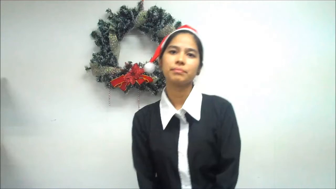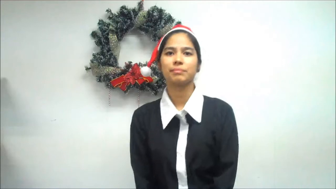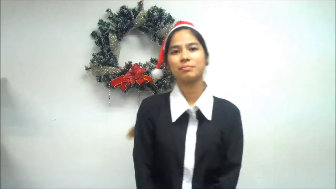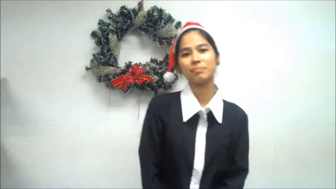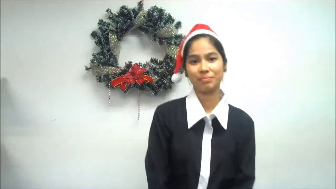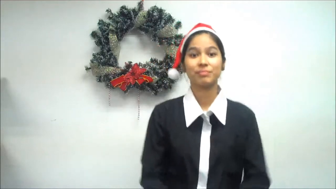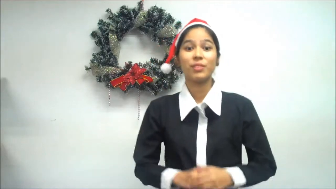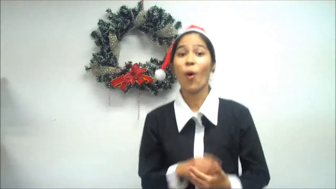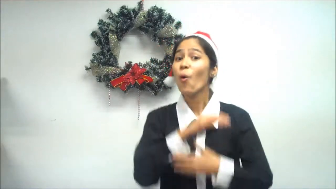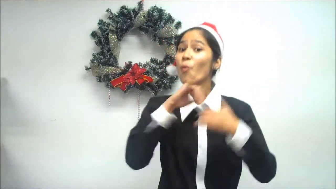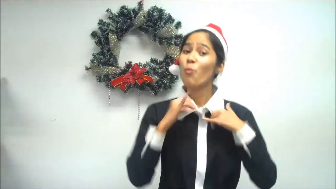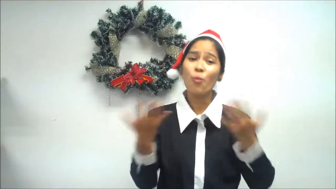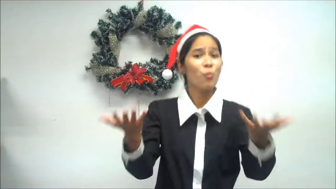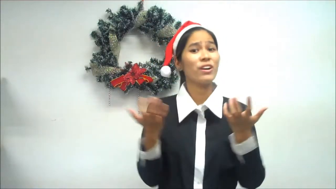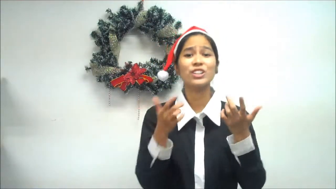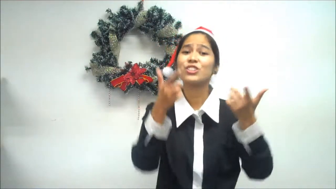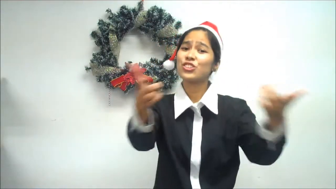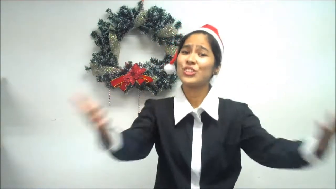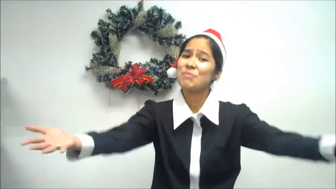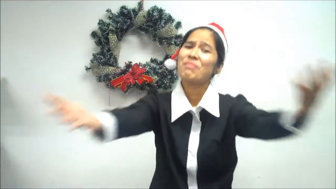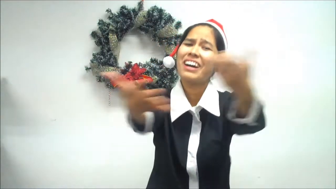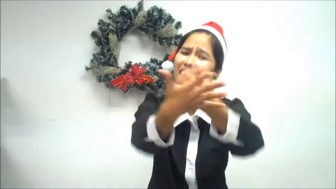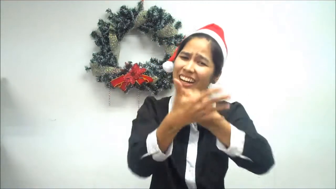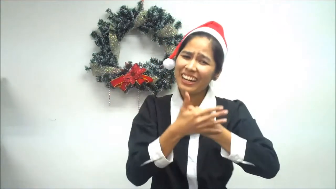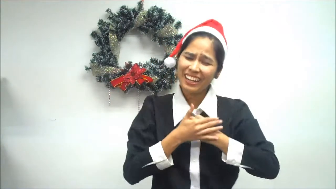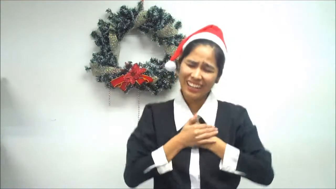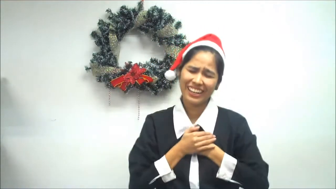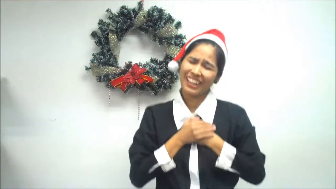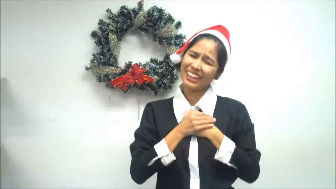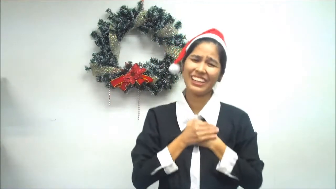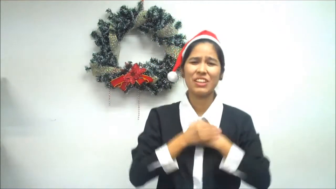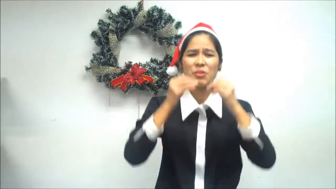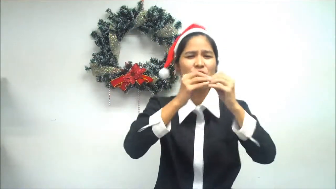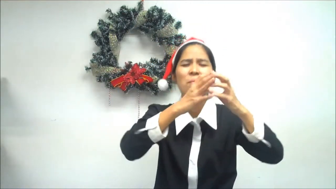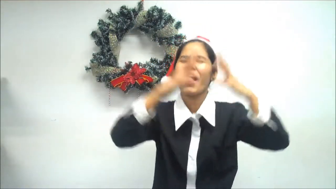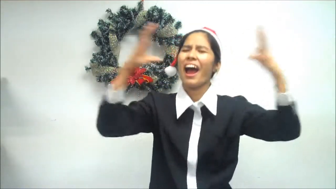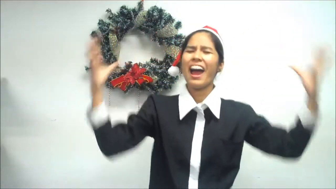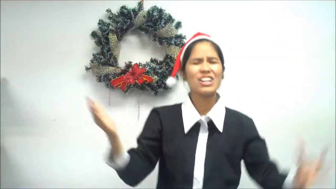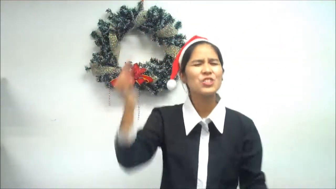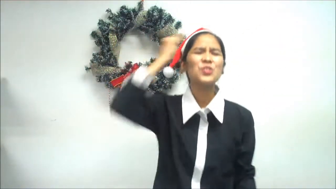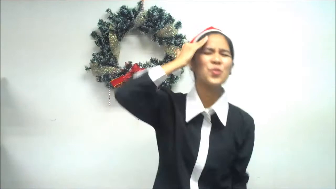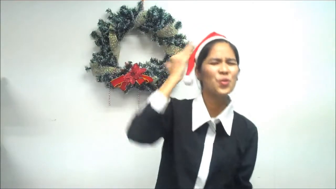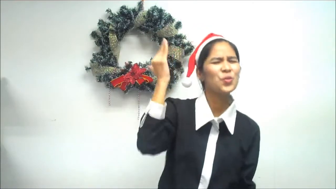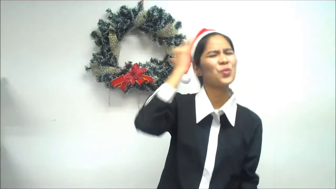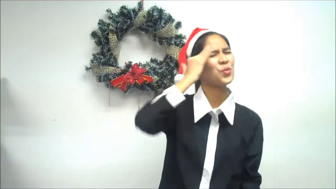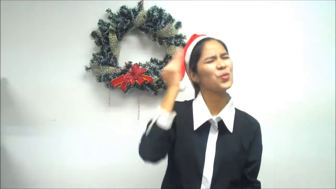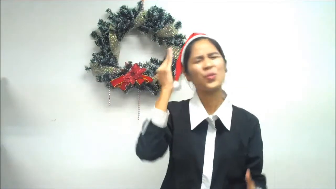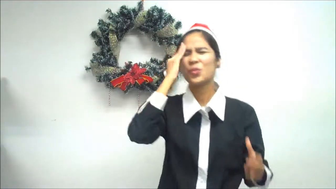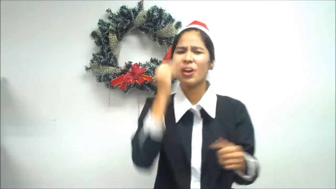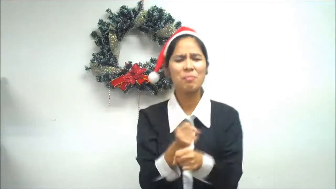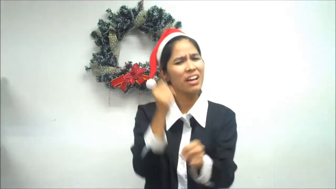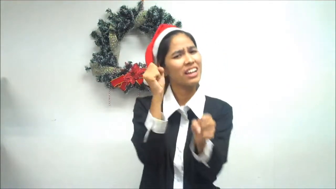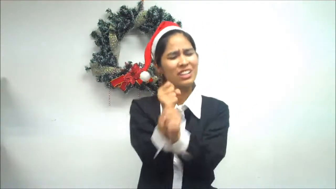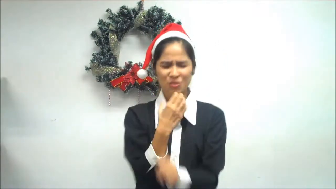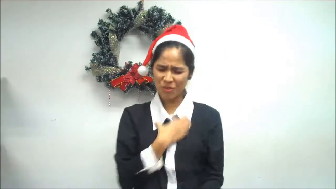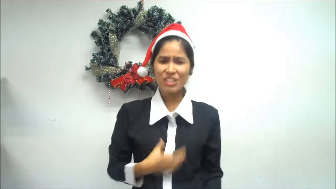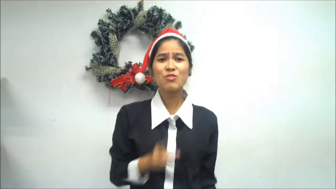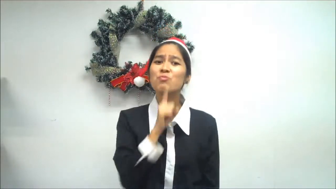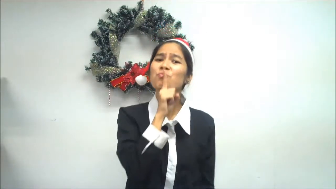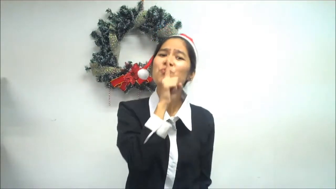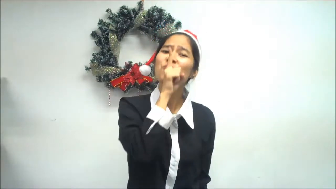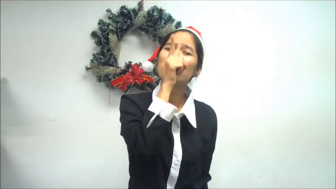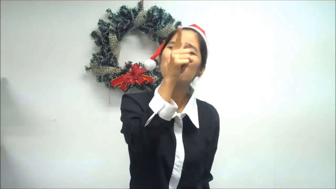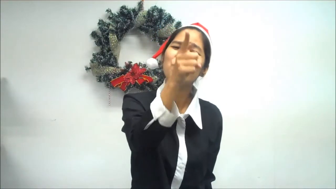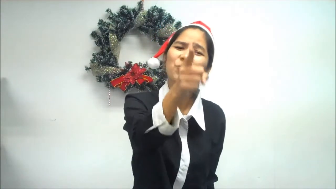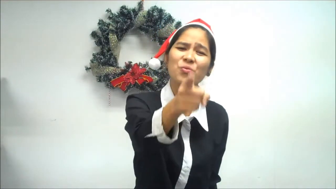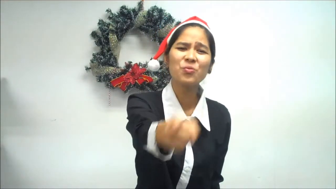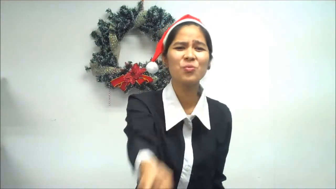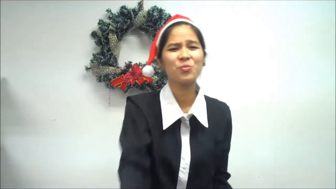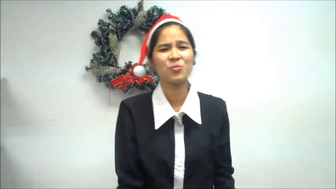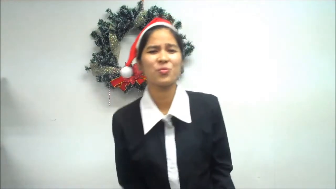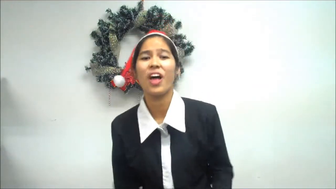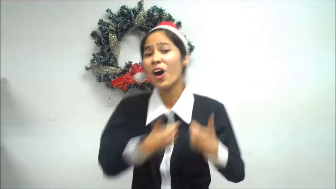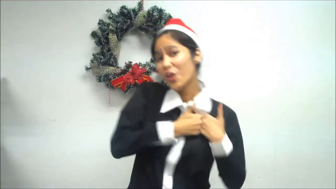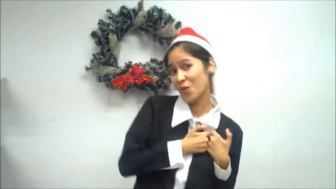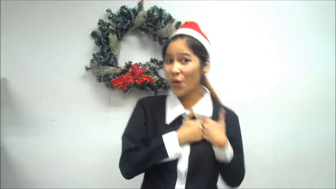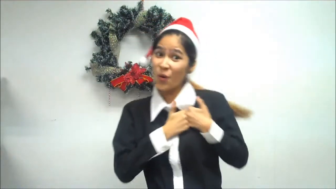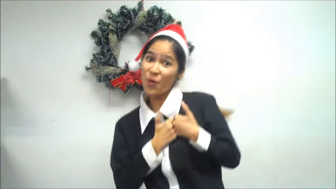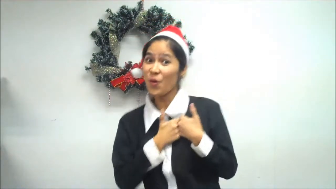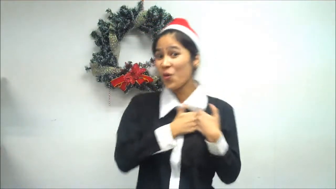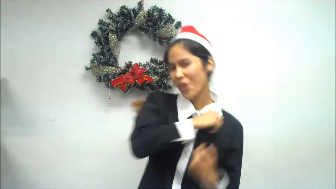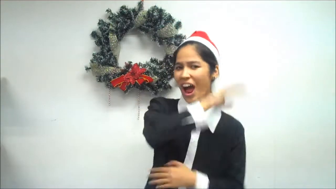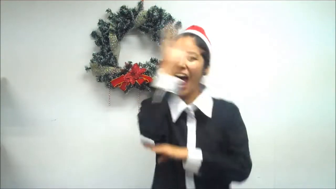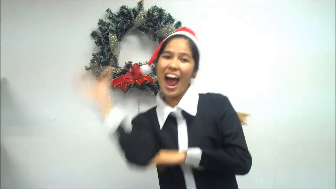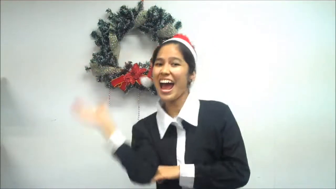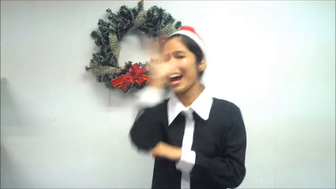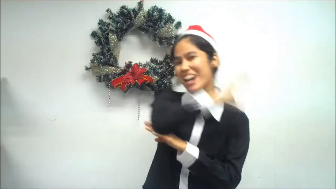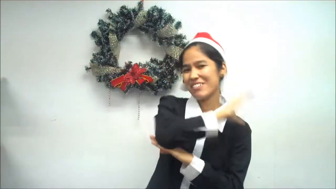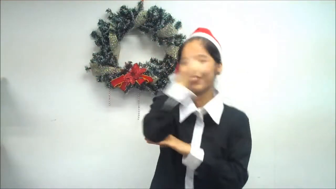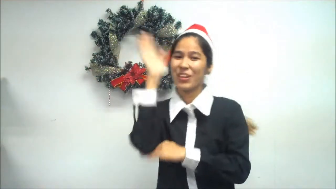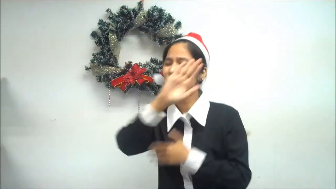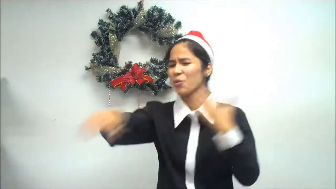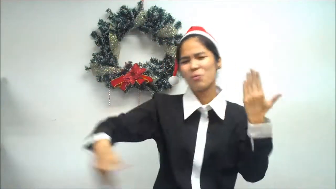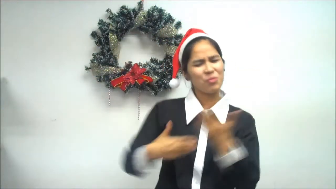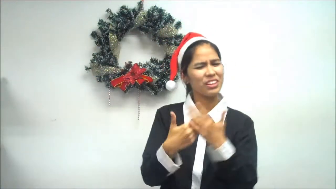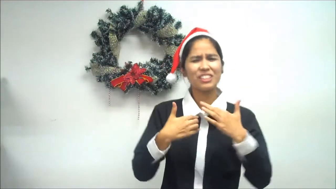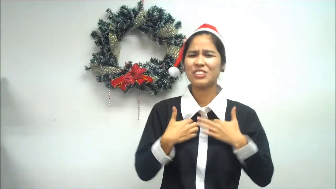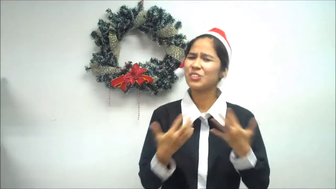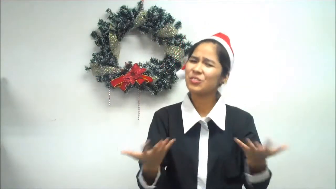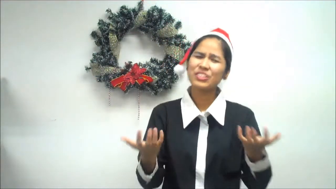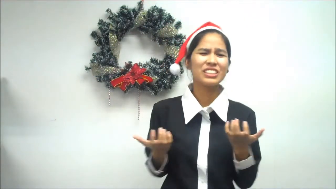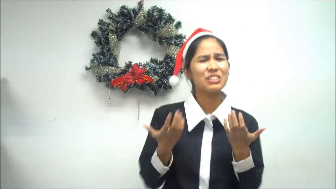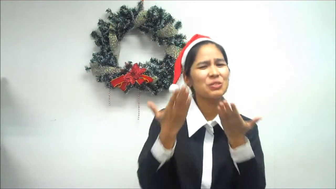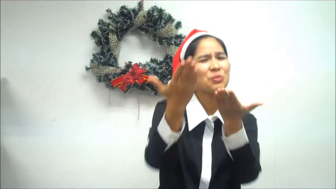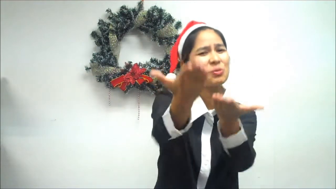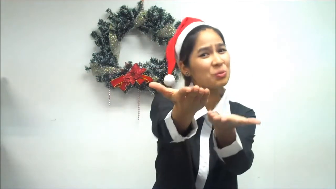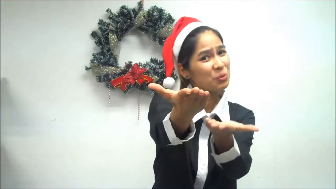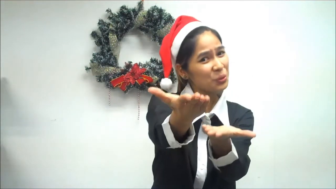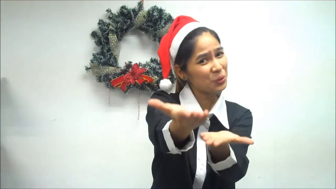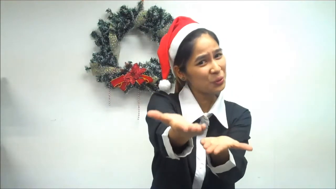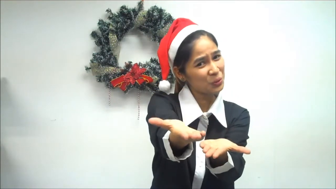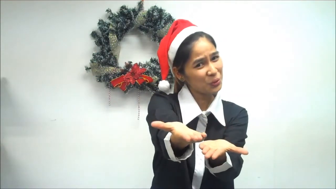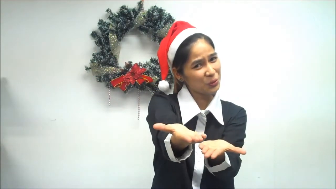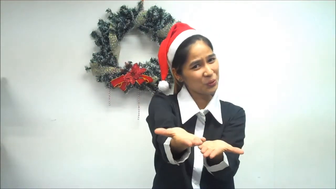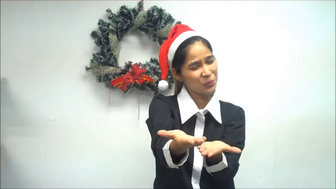All I Want For Christmas Is You